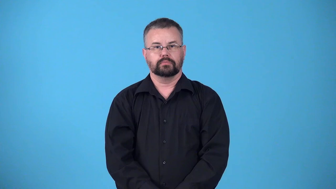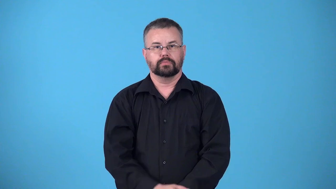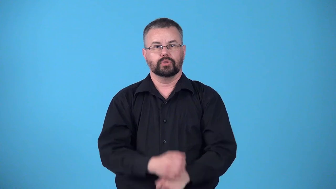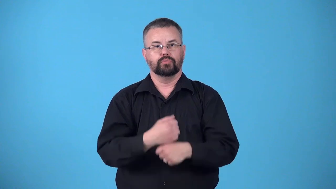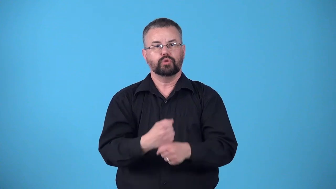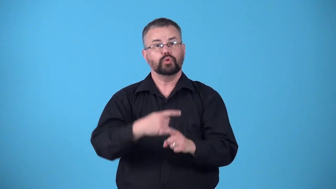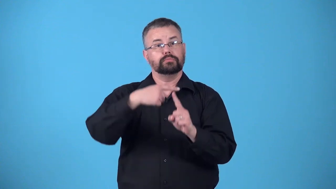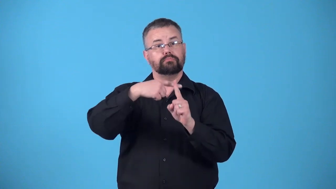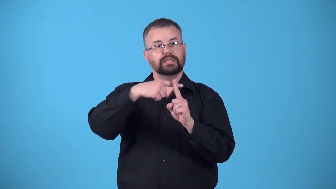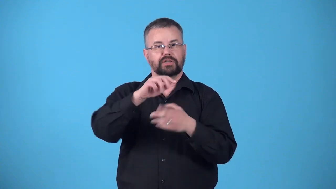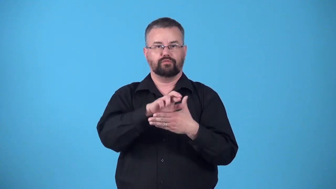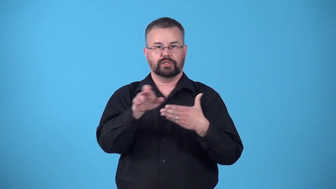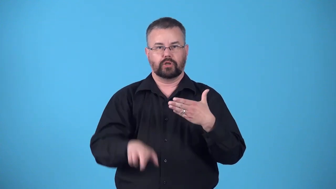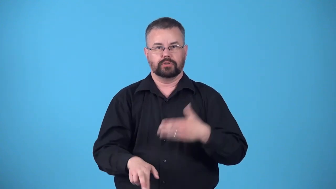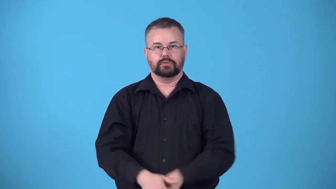bear fruit